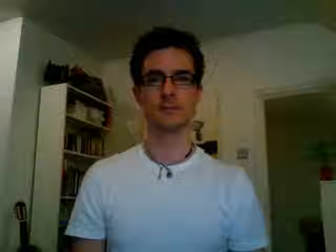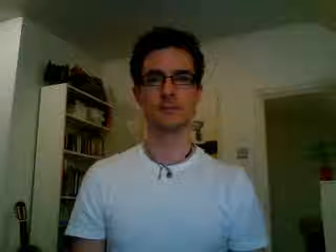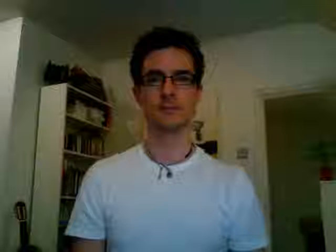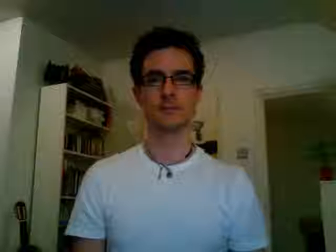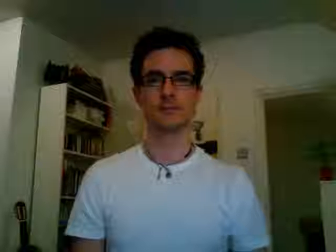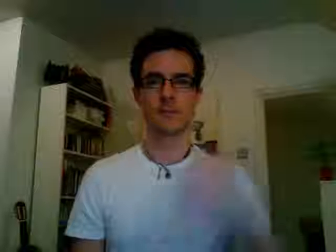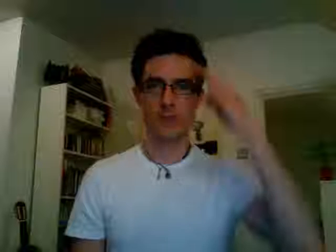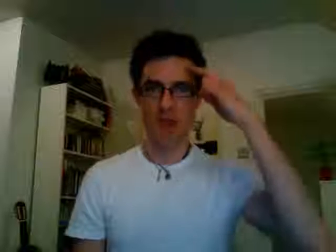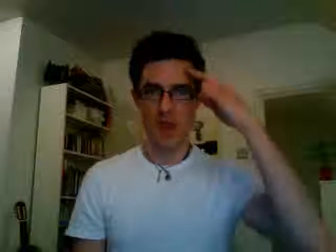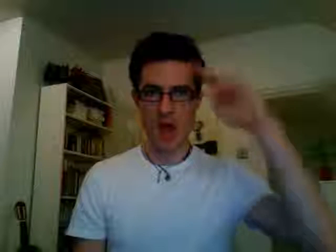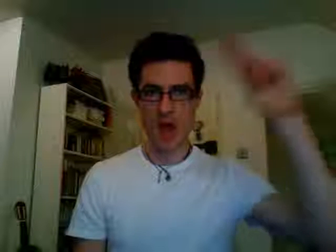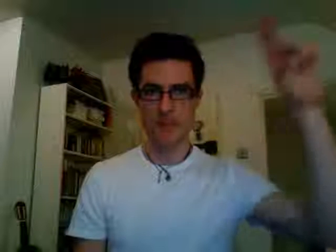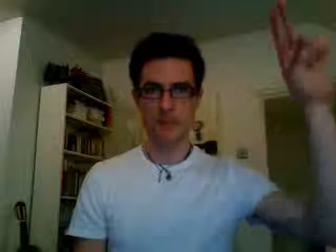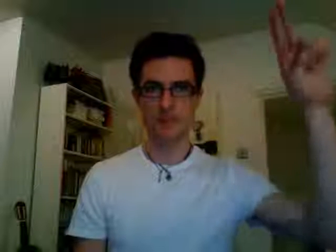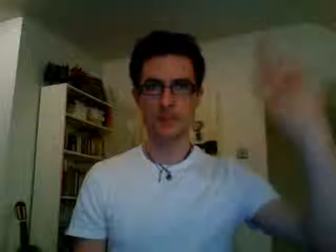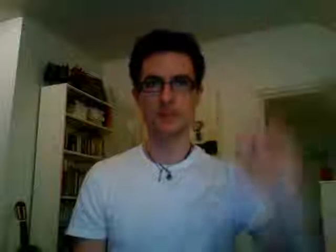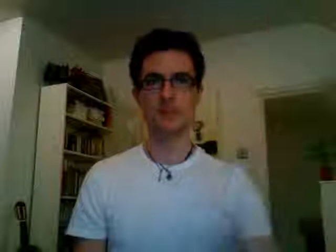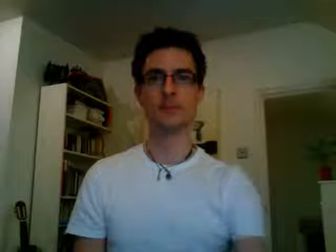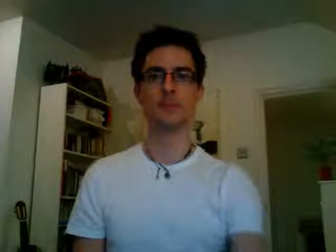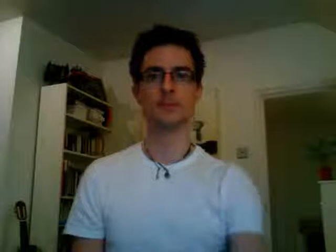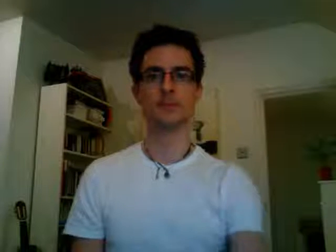name